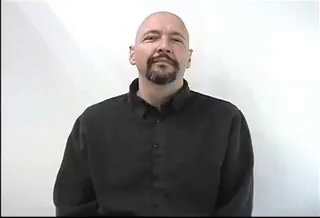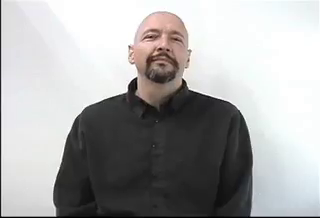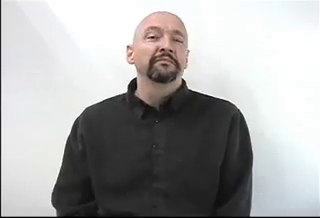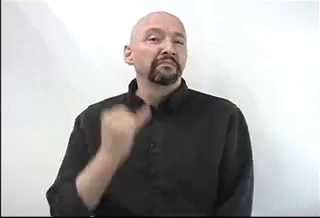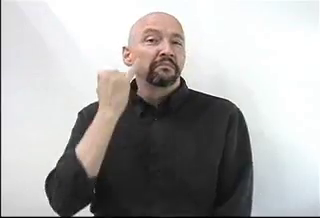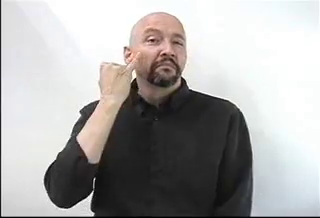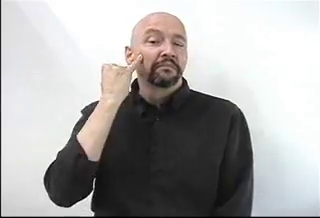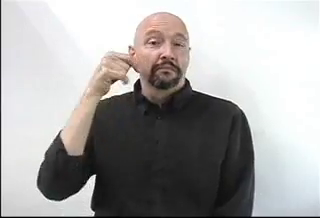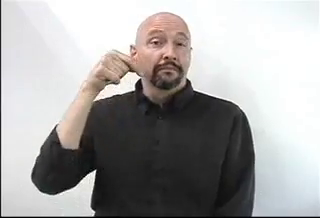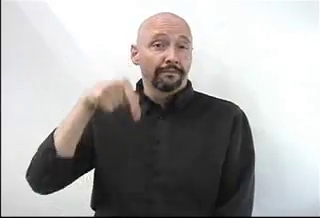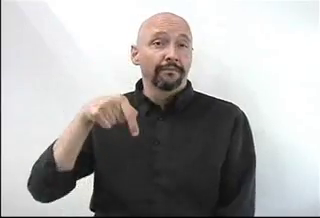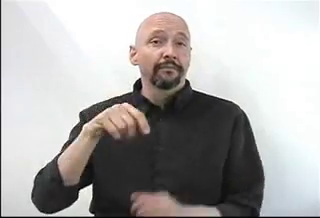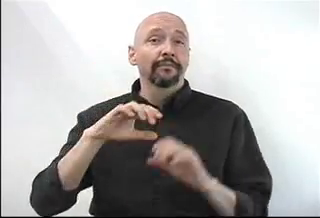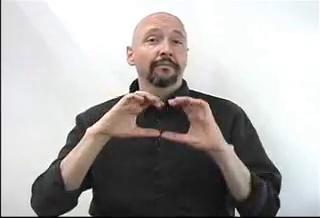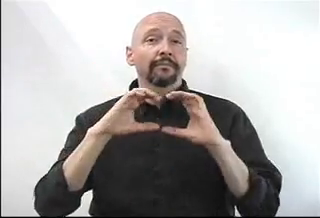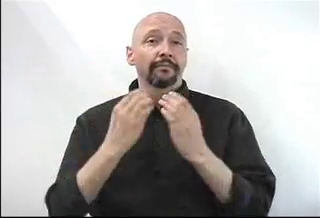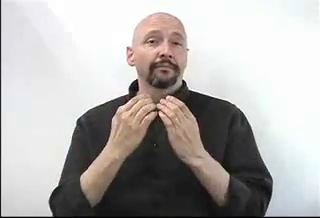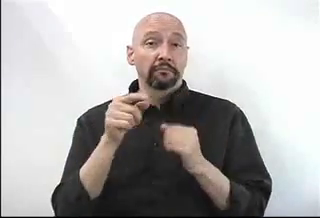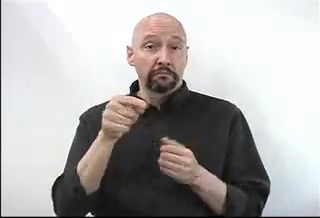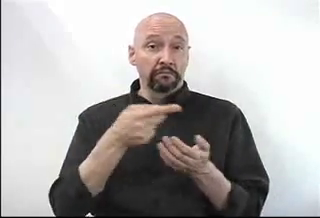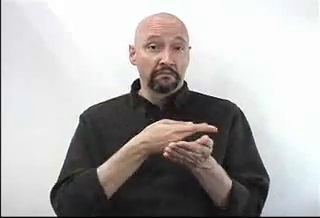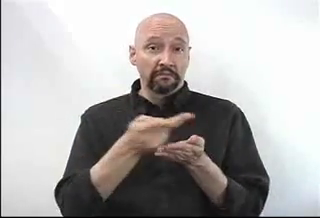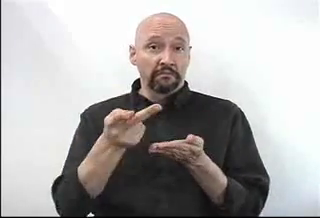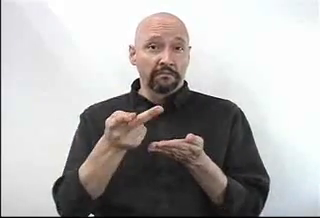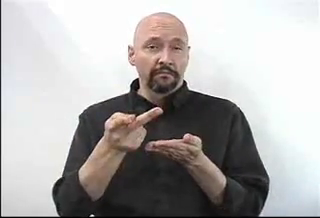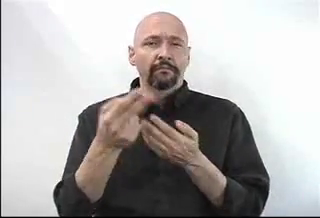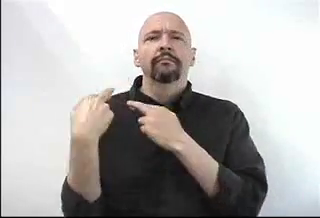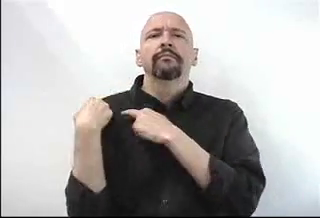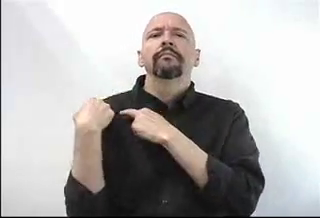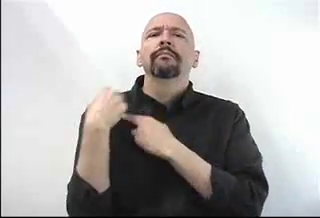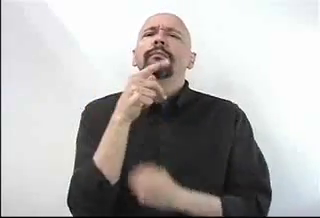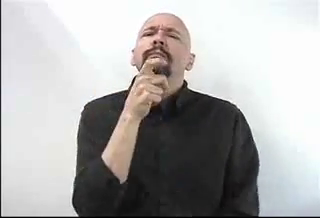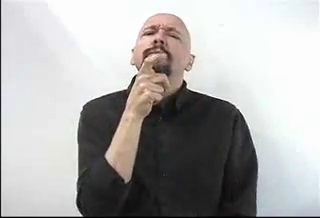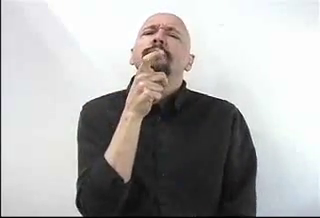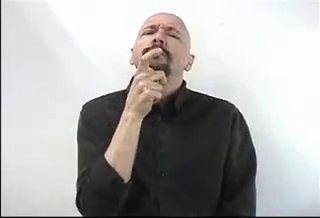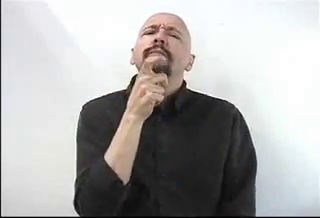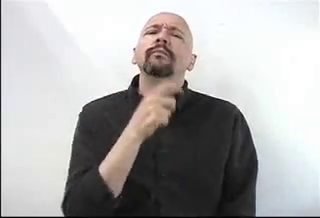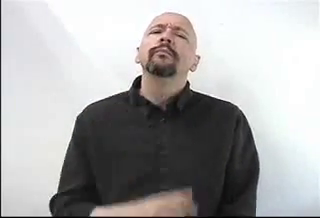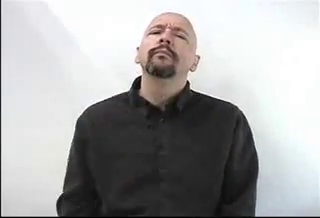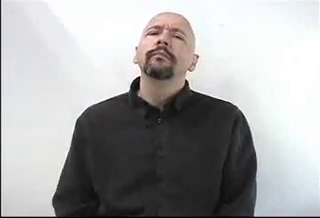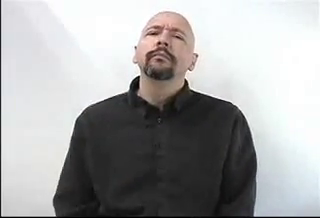suppose this class you fail responsible who